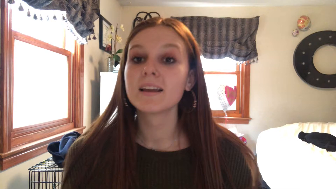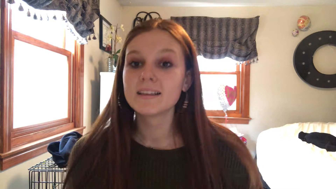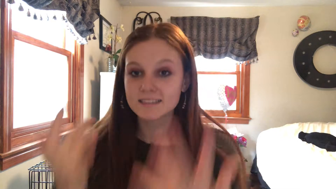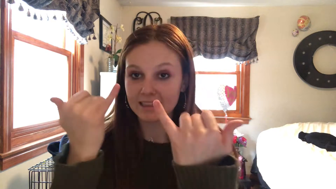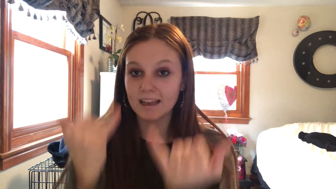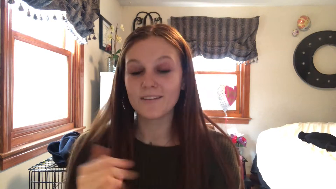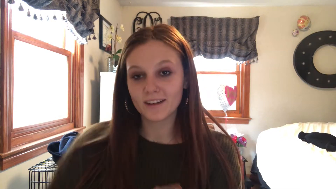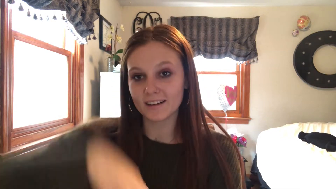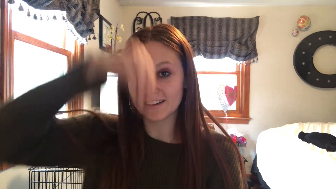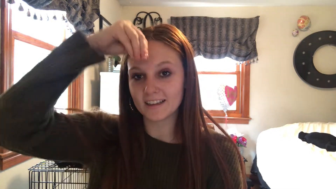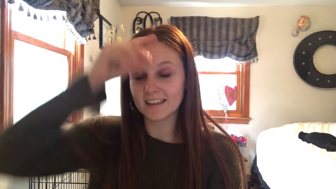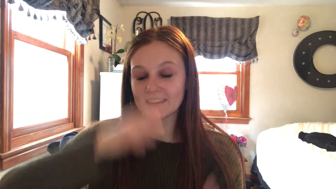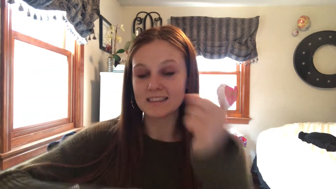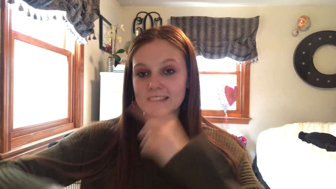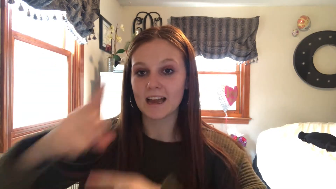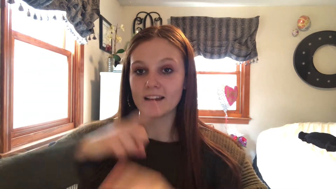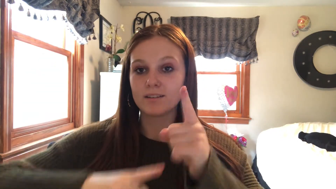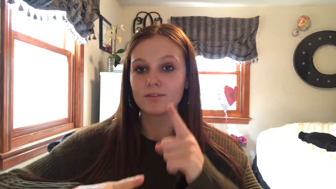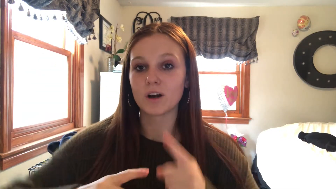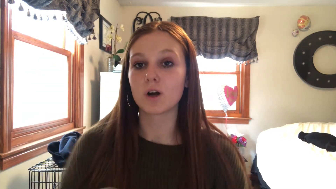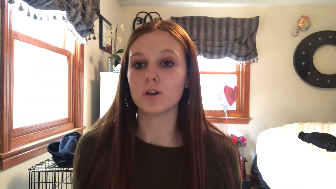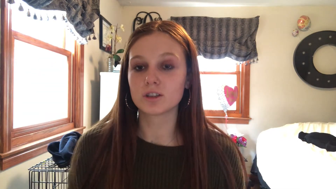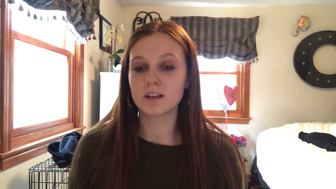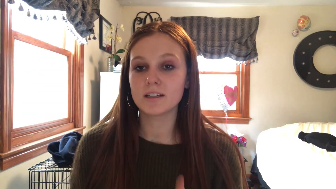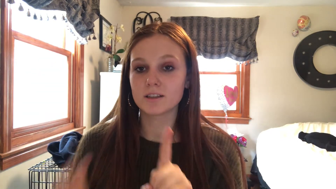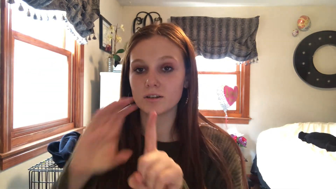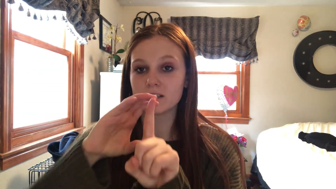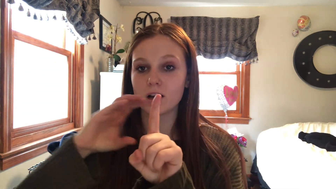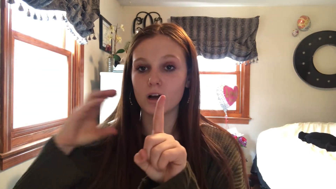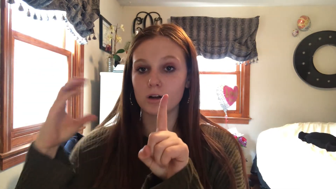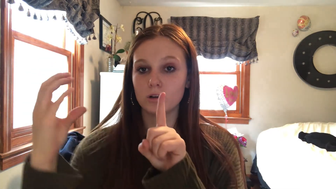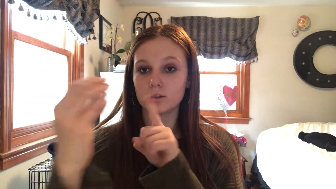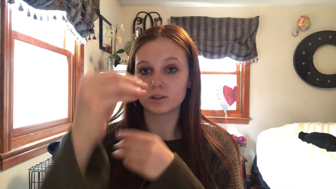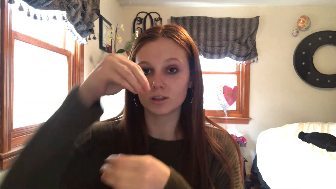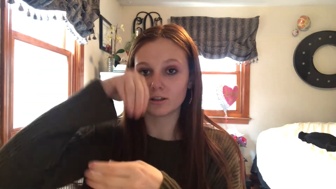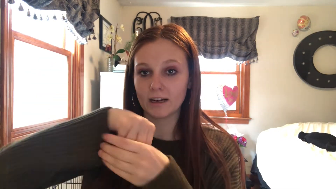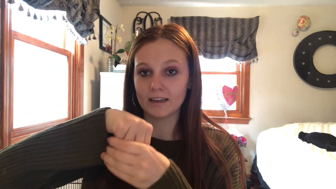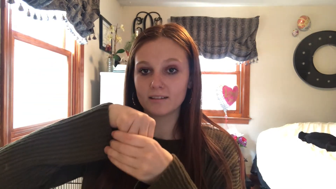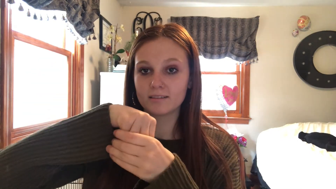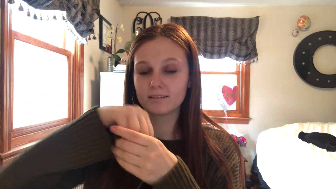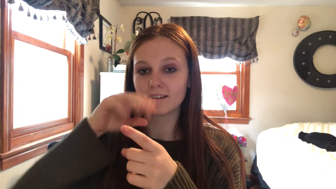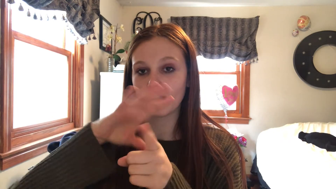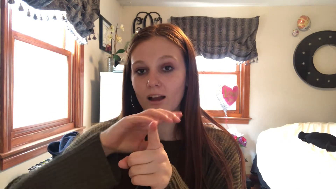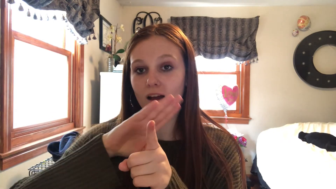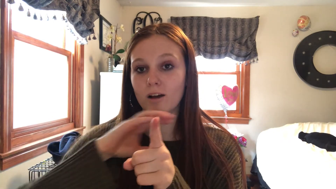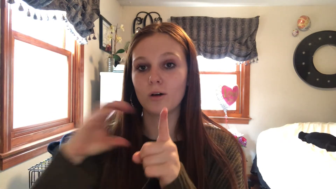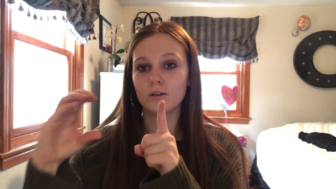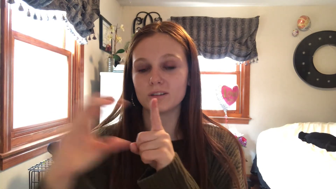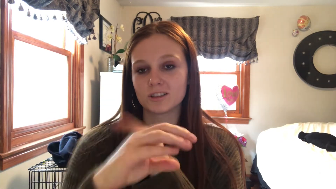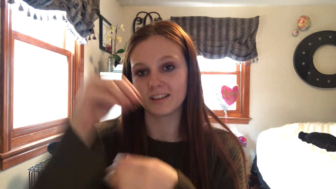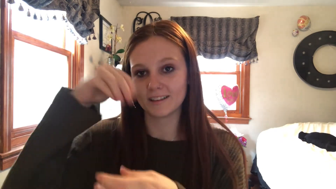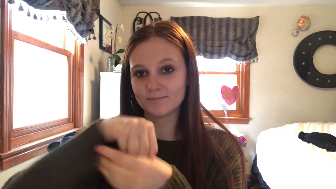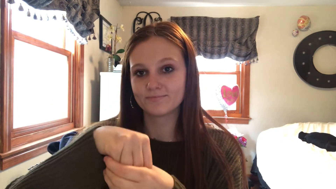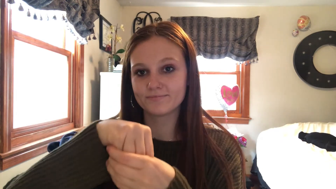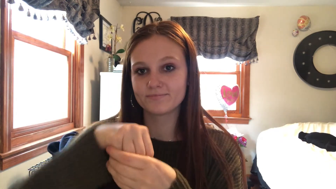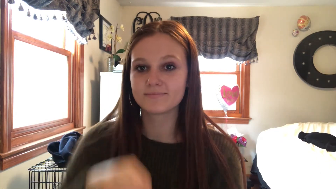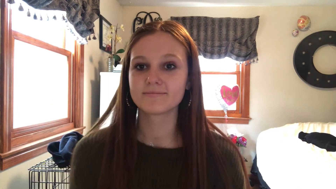Acculturate